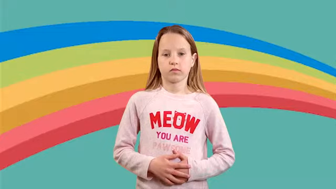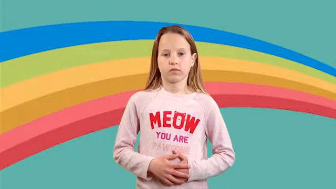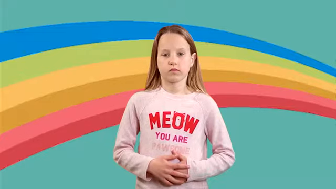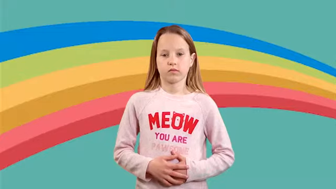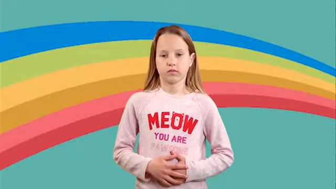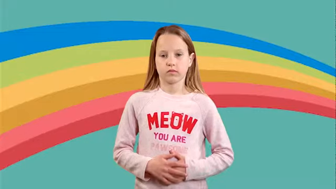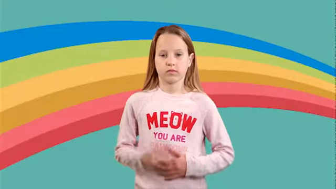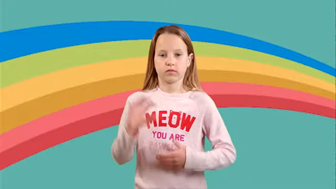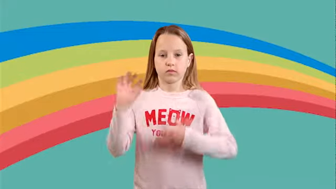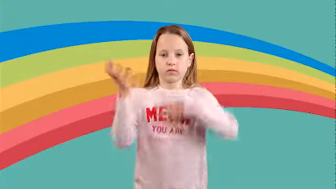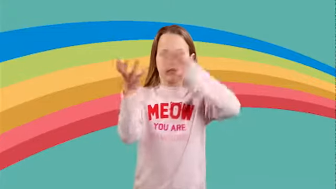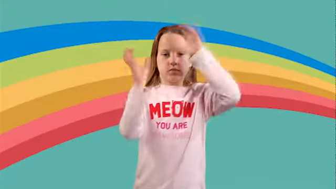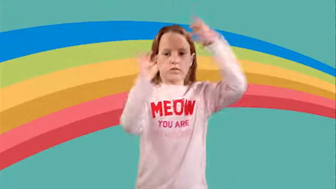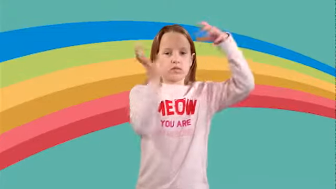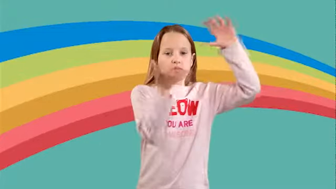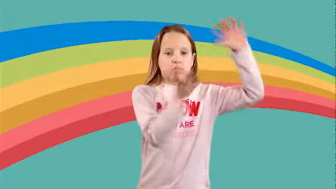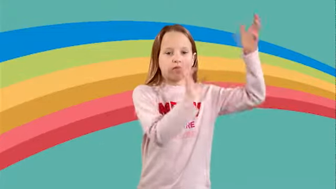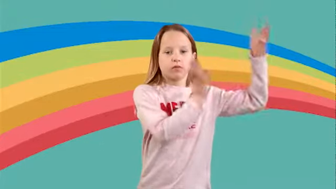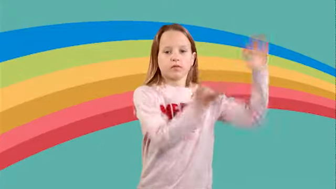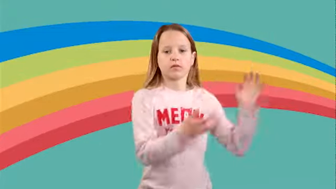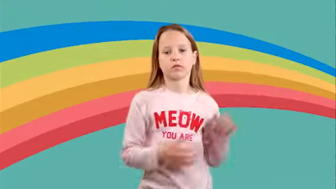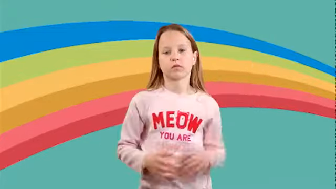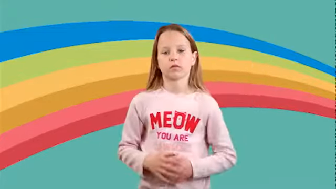Cloud